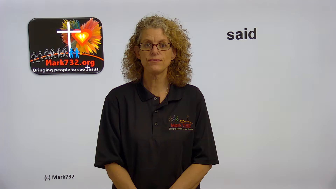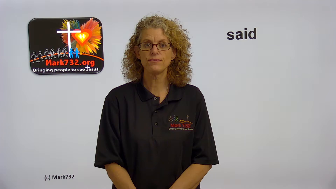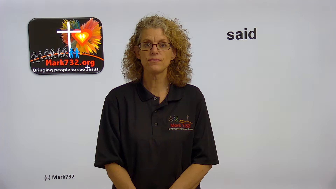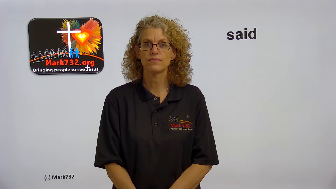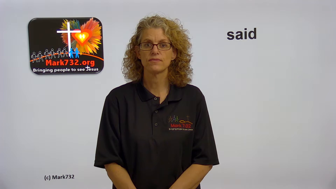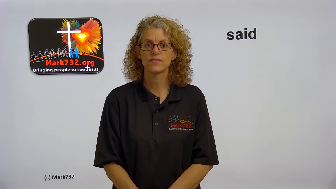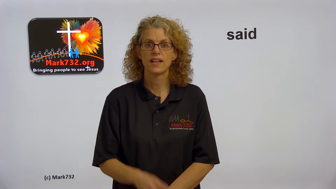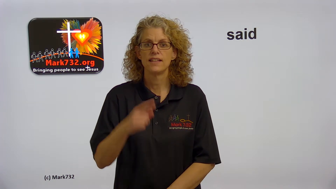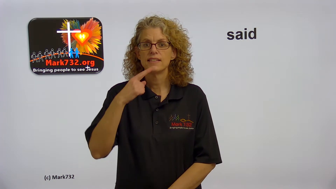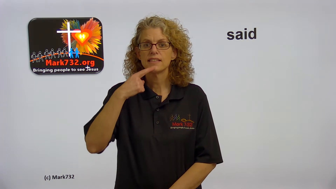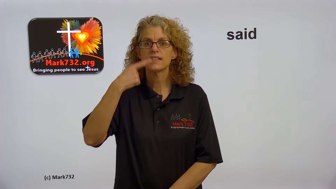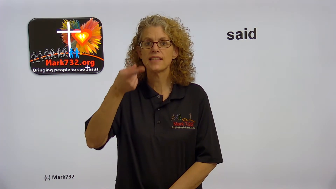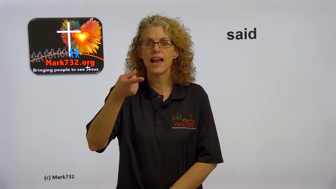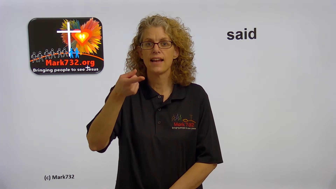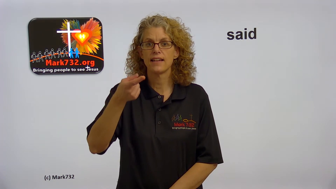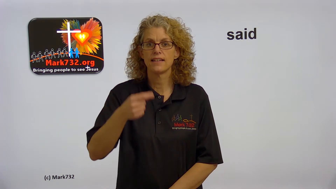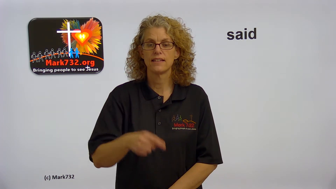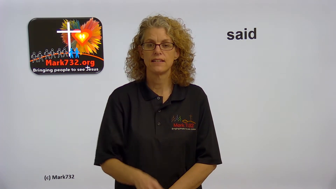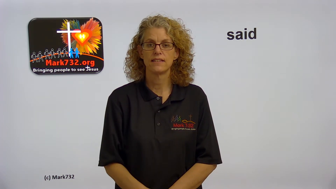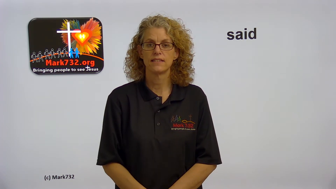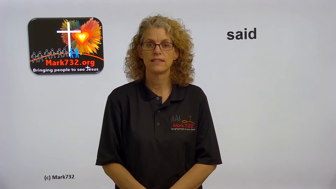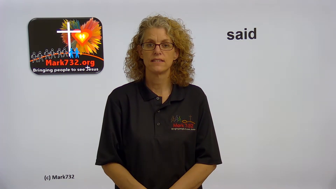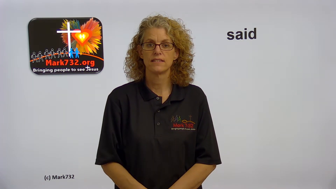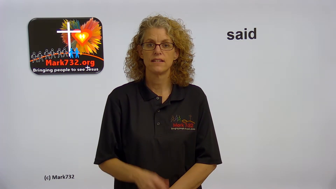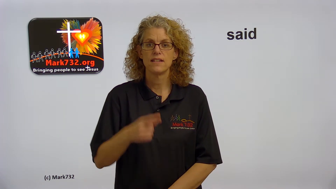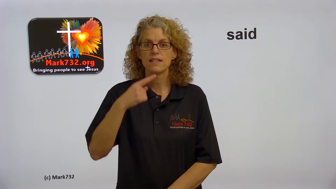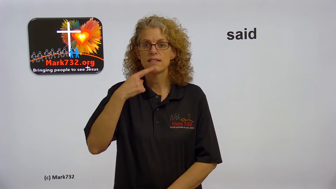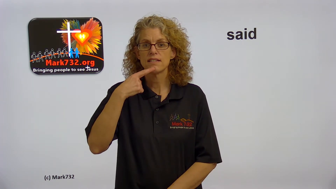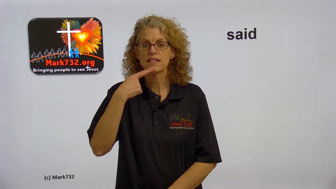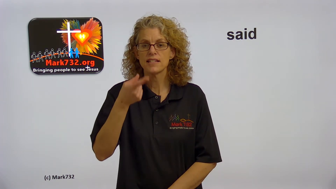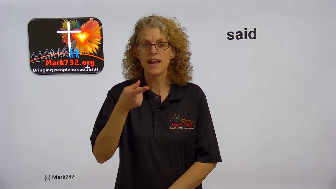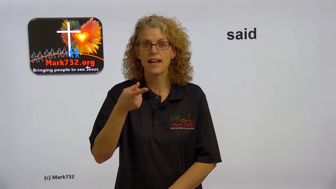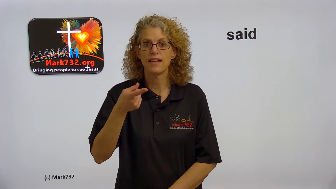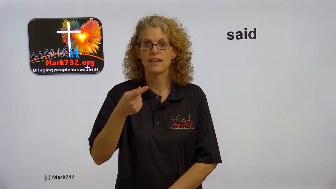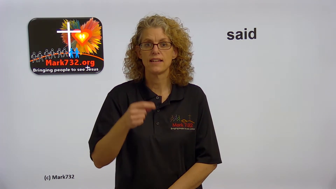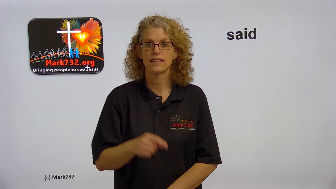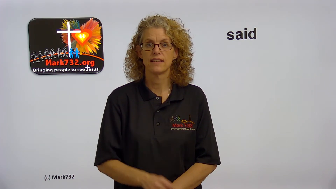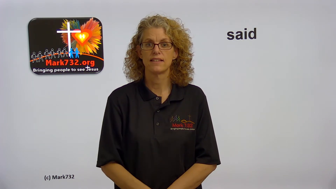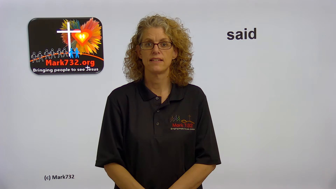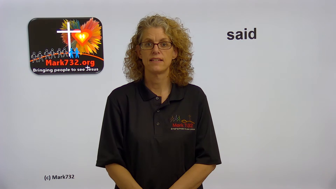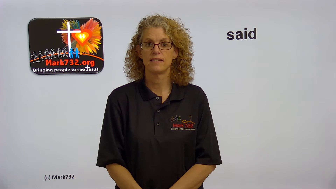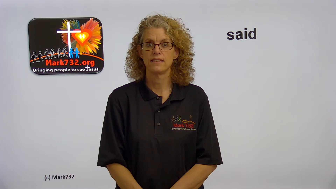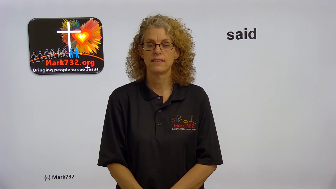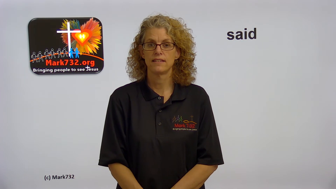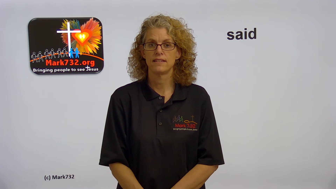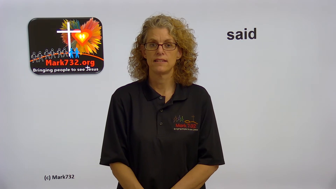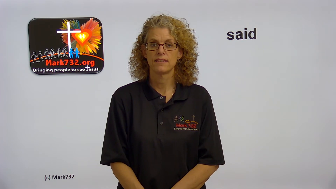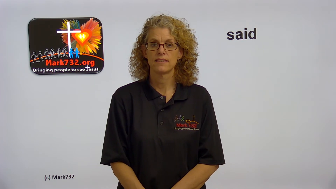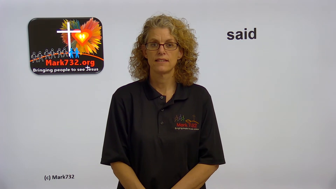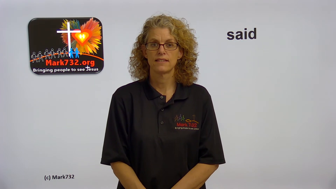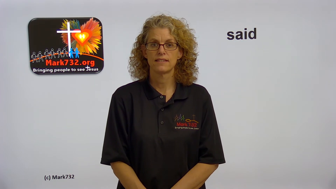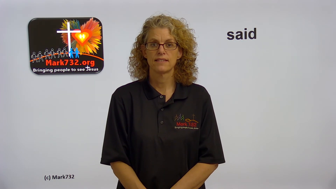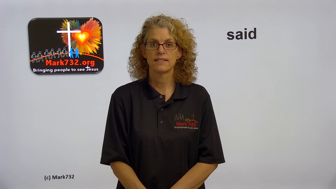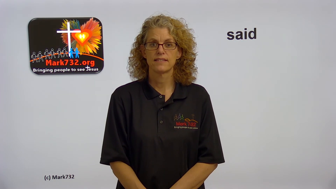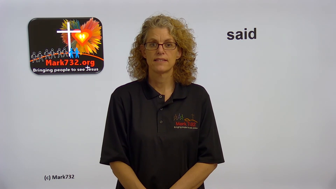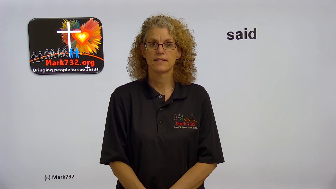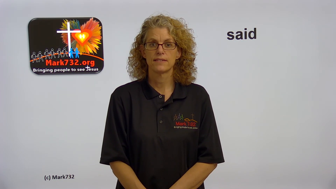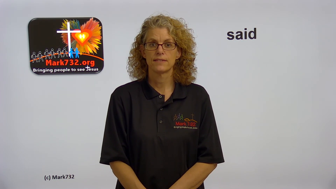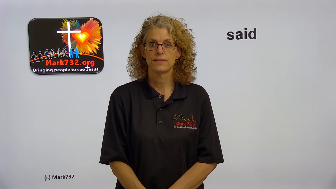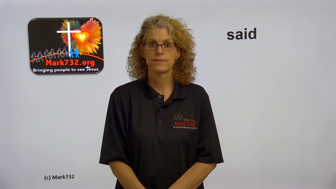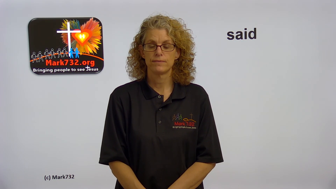said